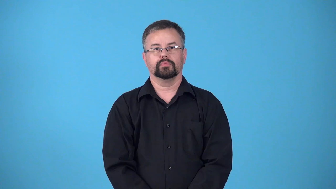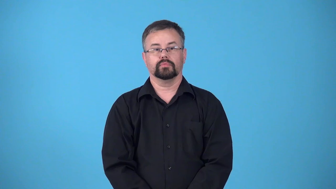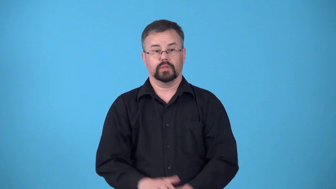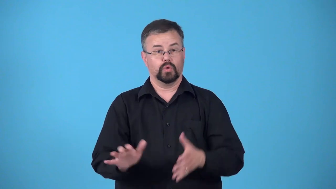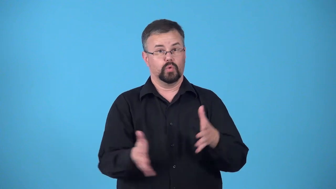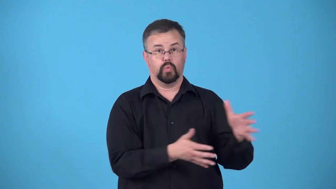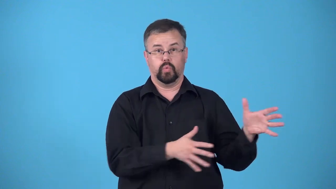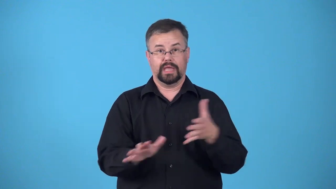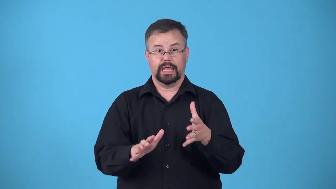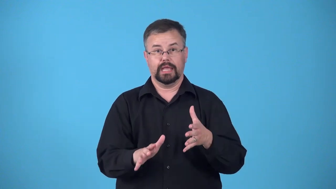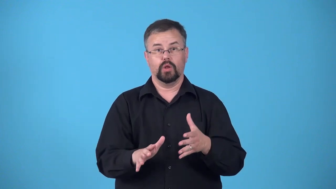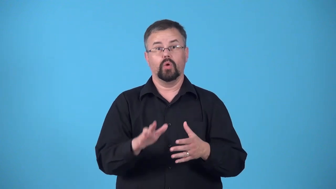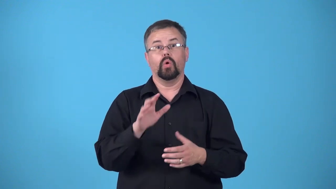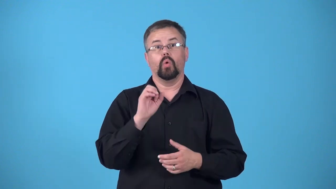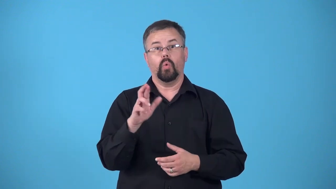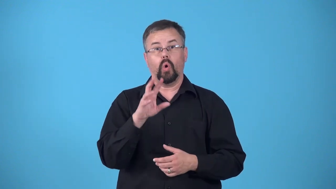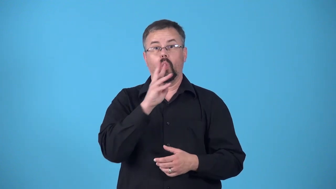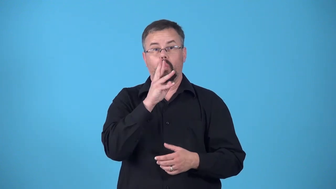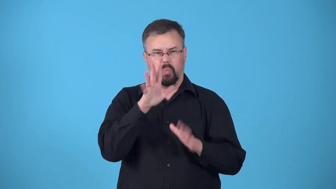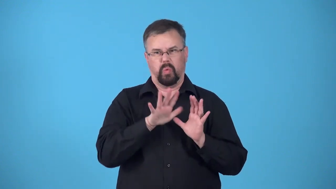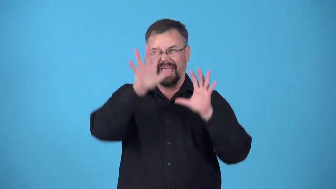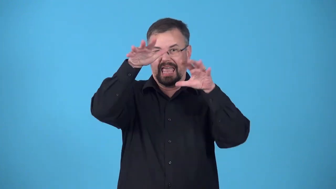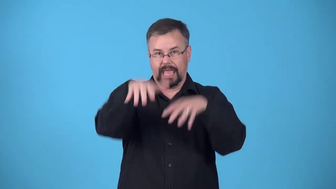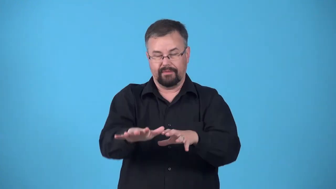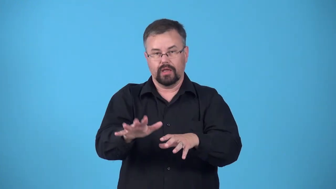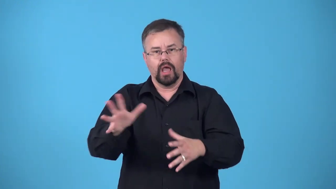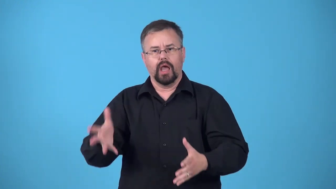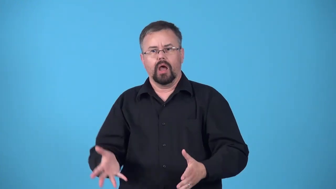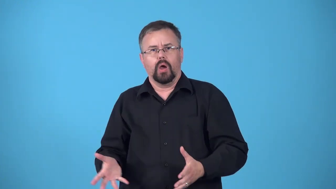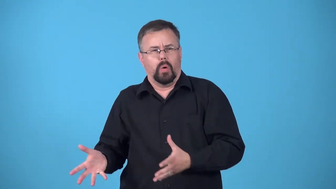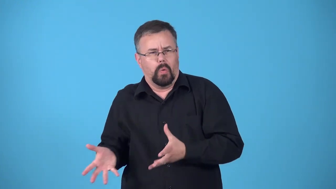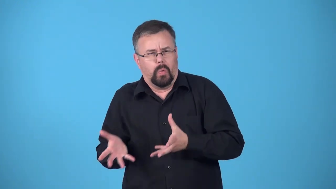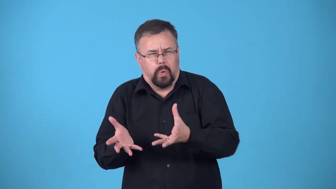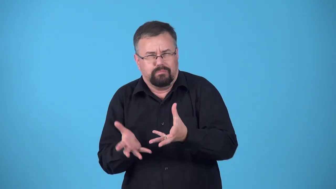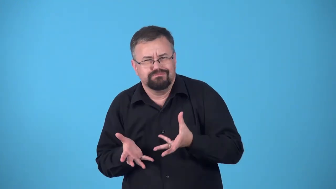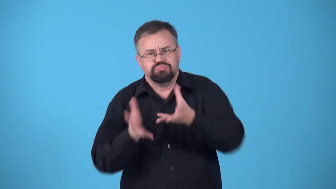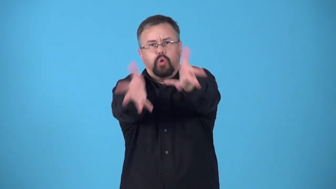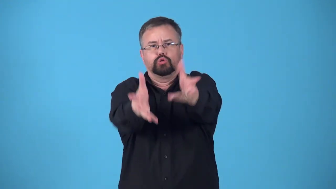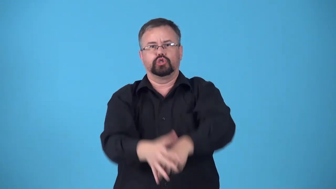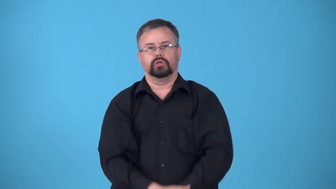catch wind or wave